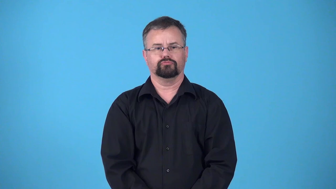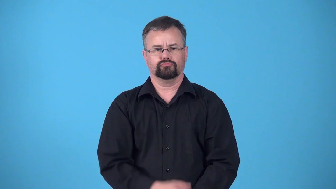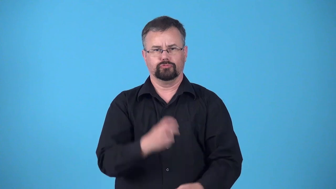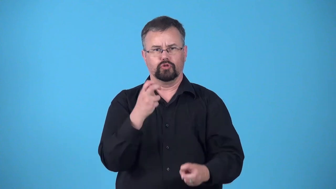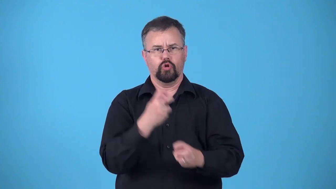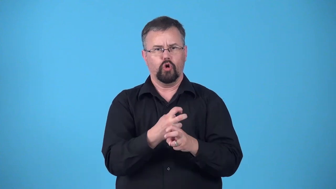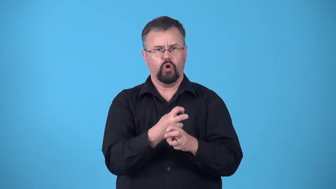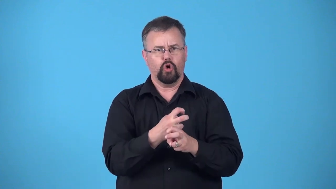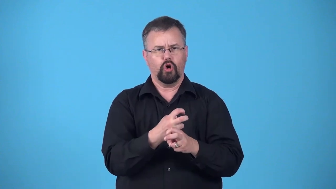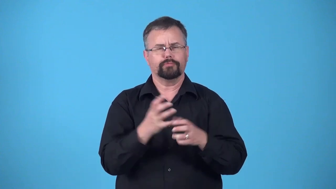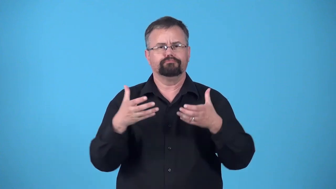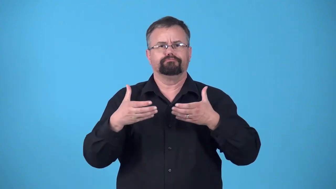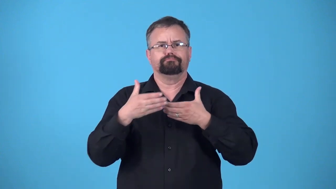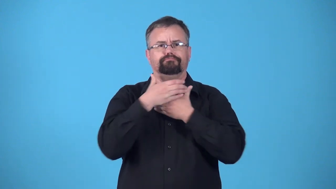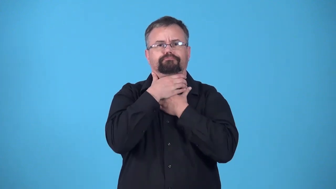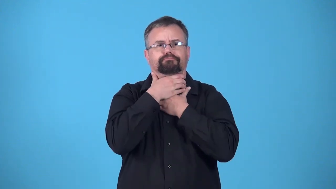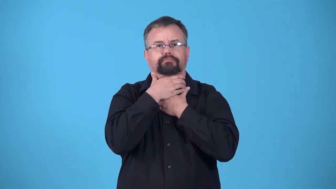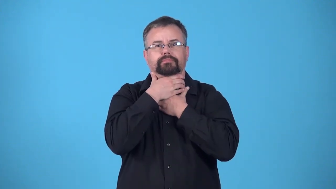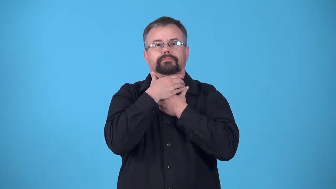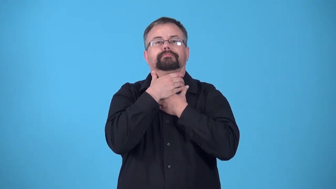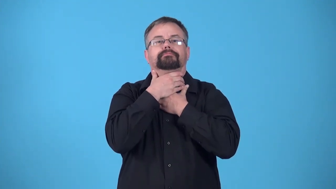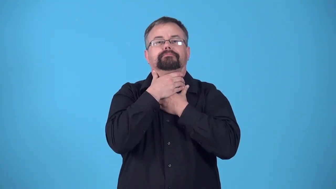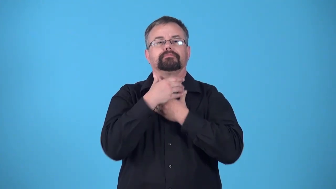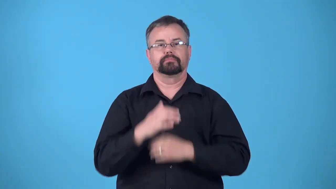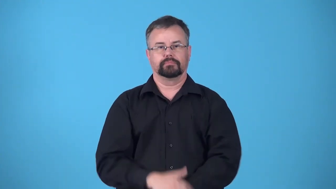collar